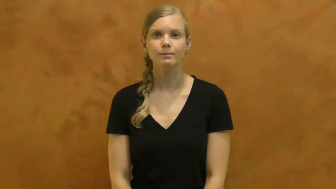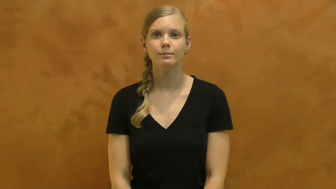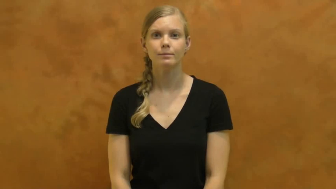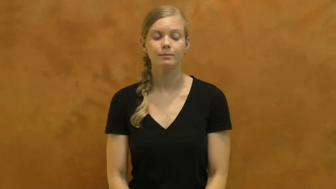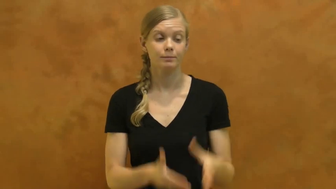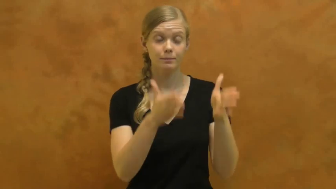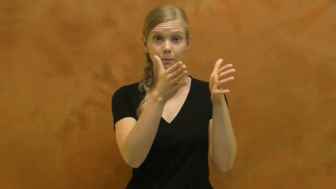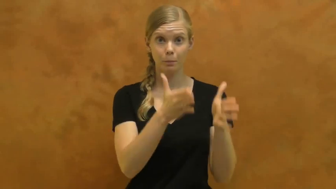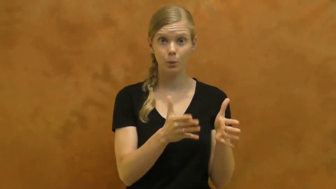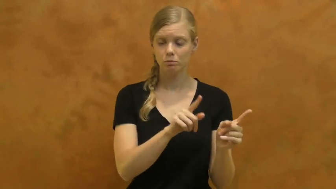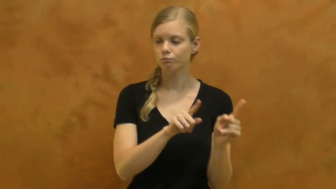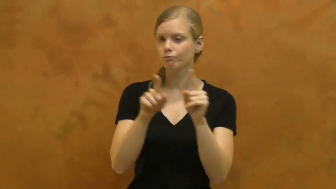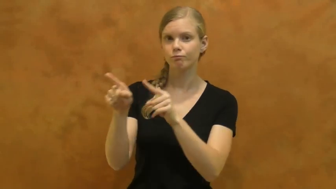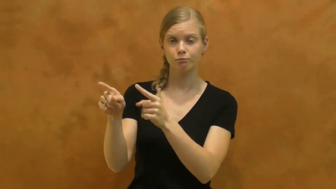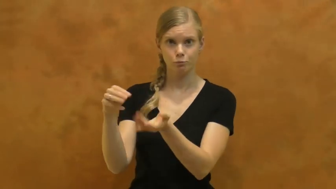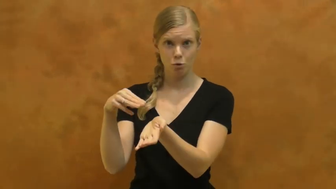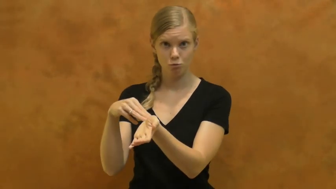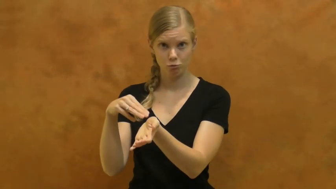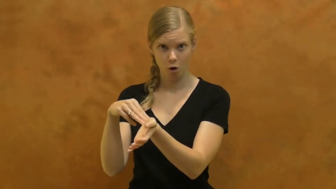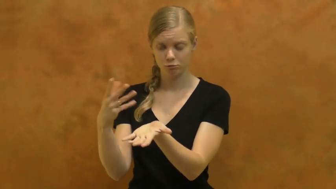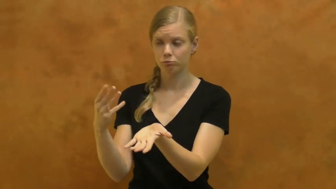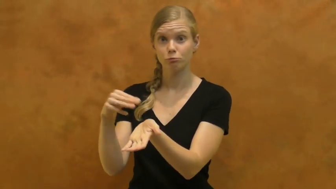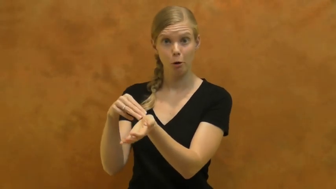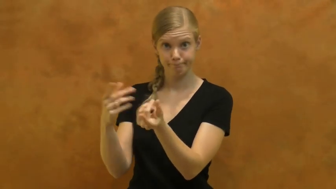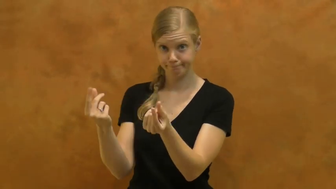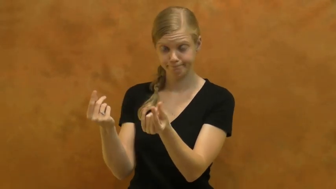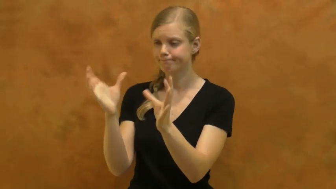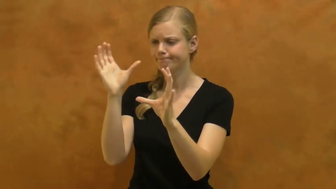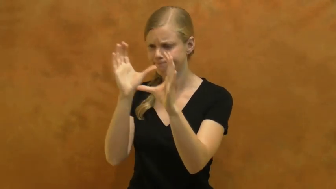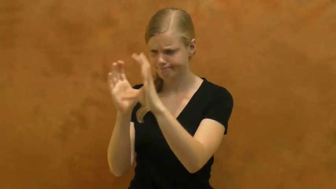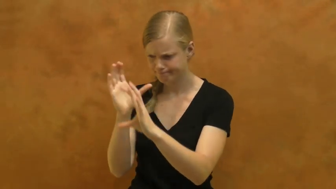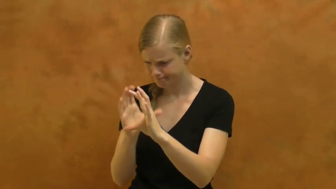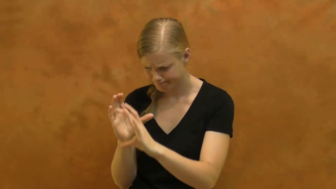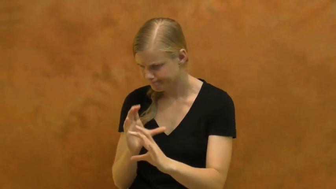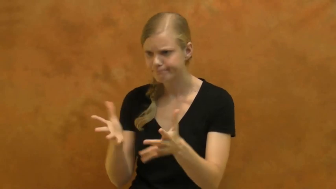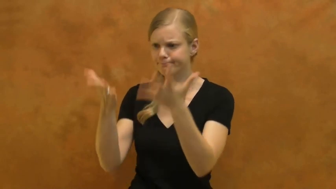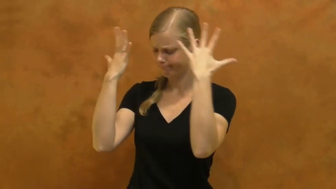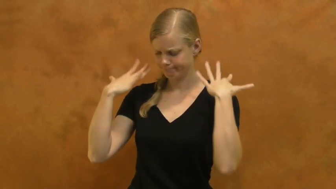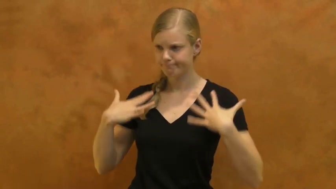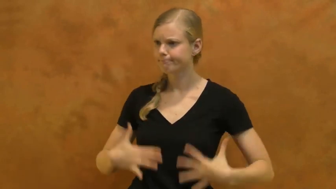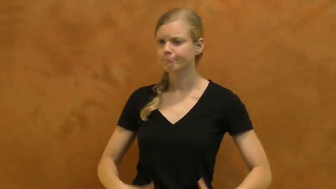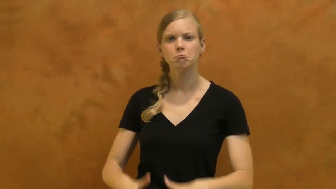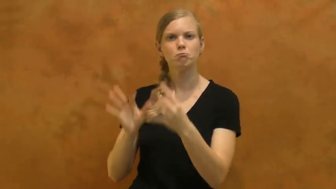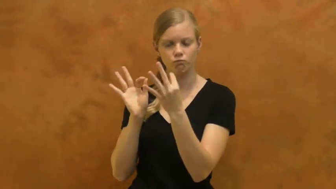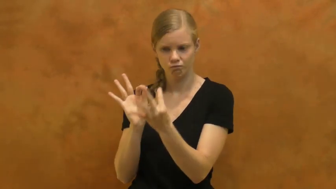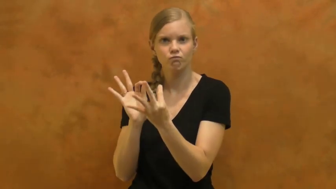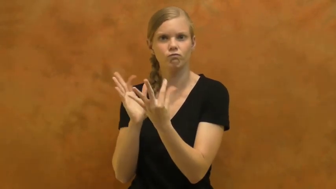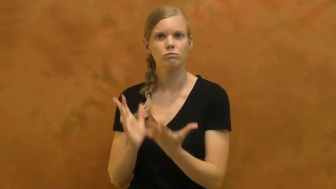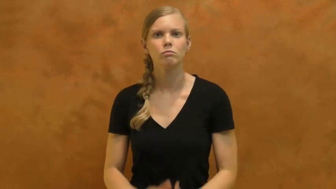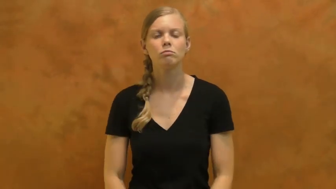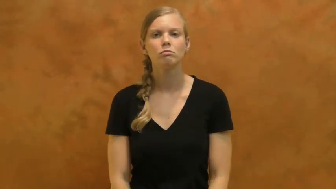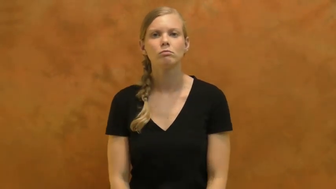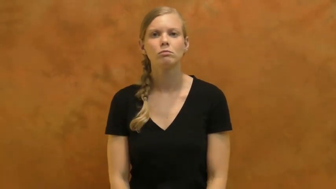checkup